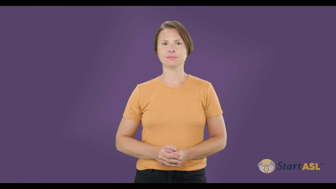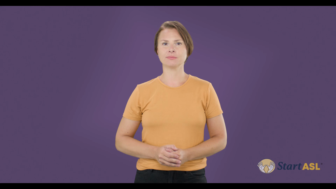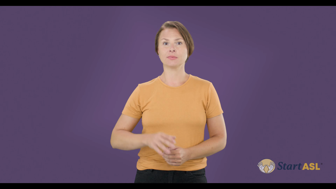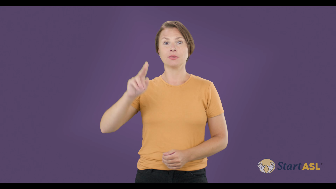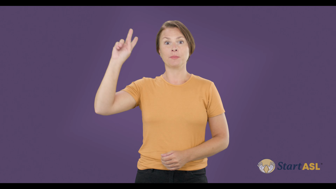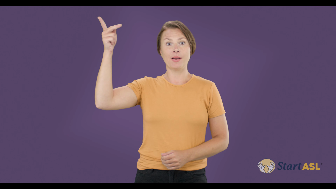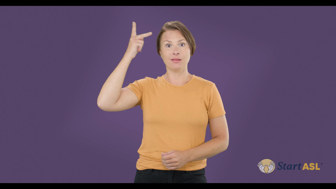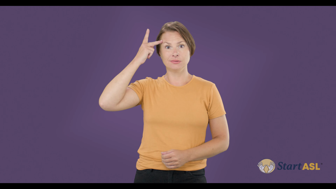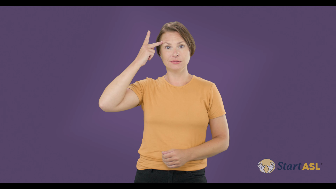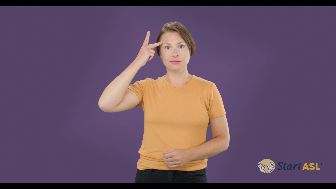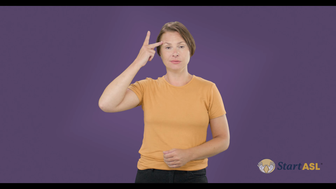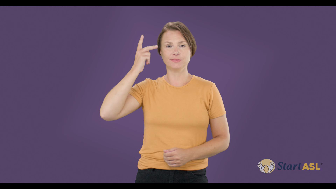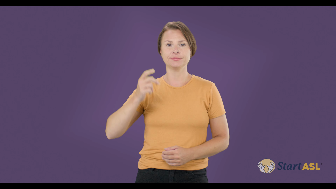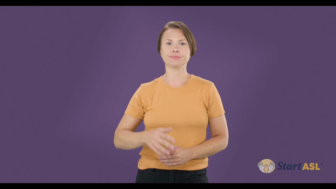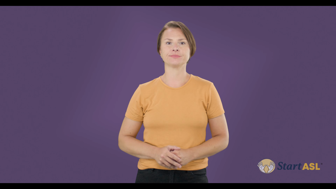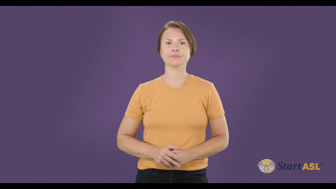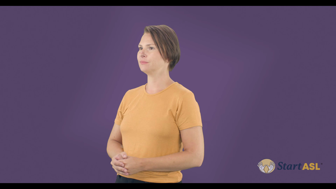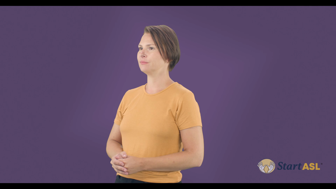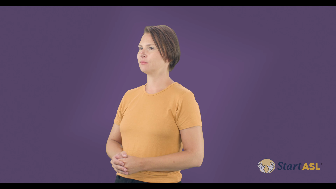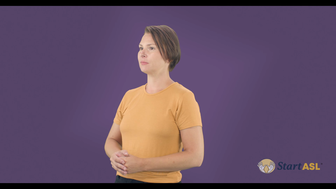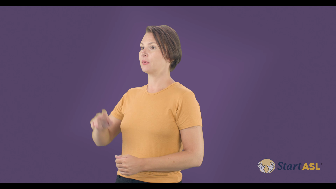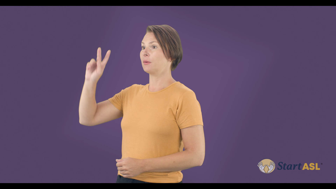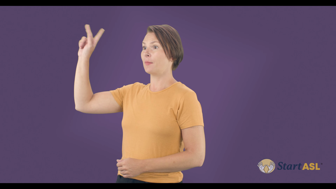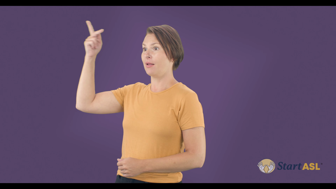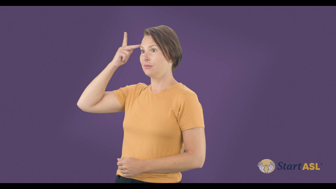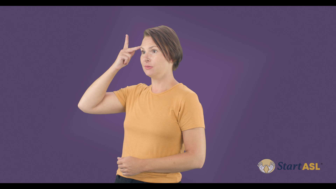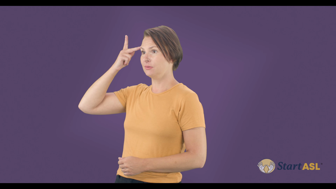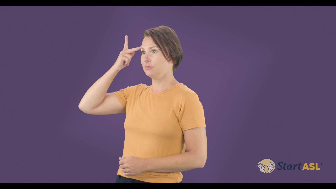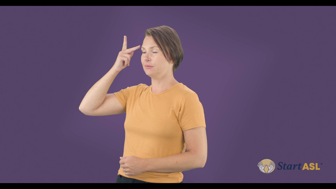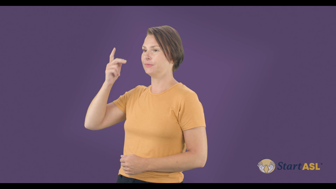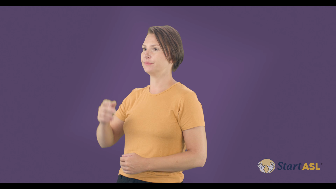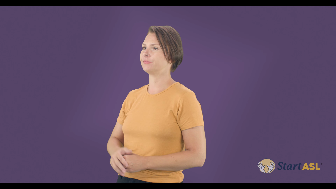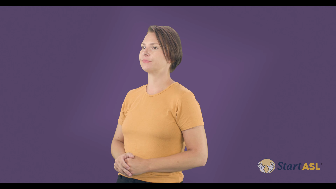politics